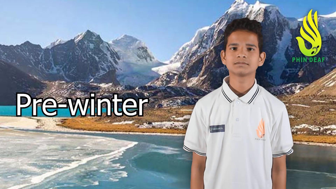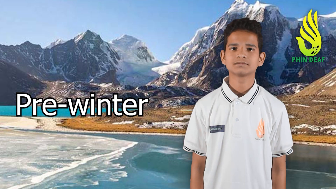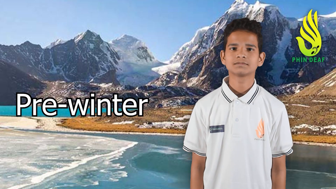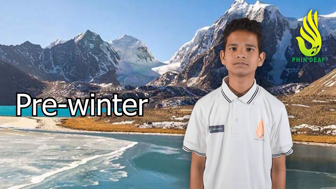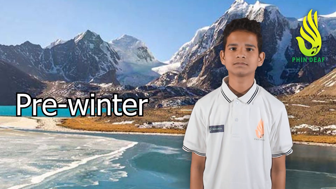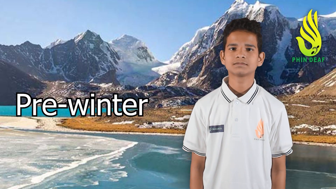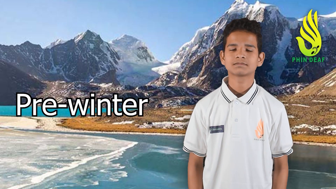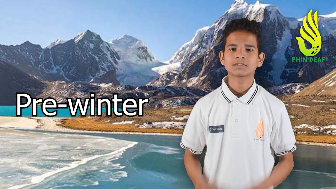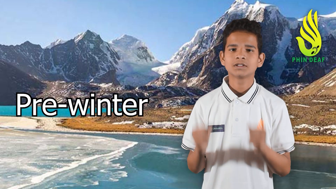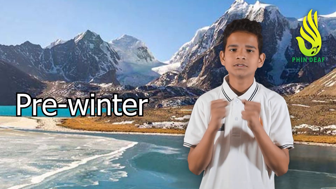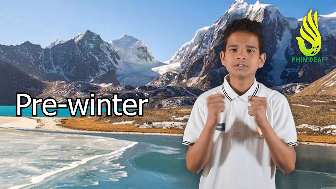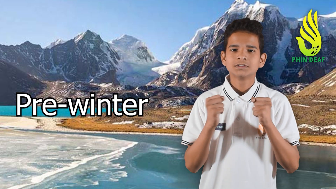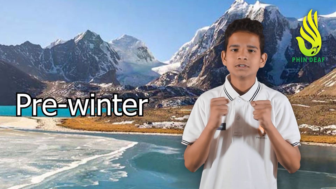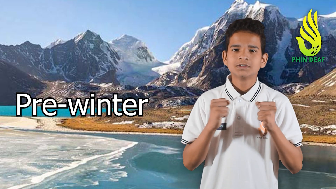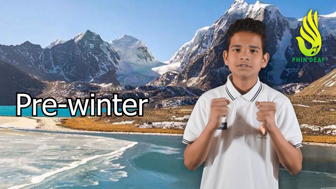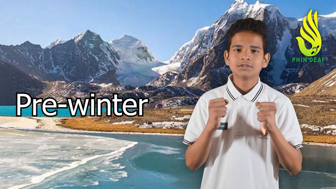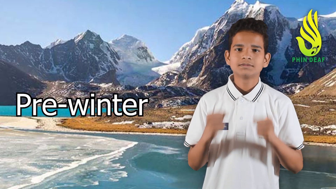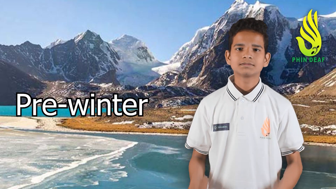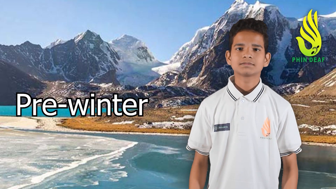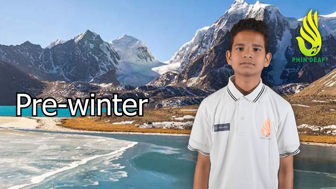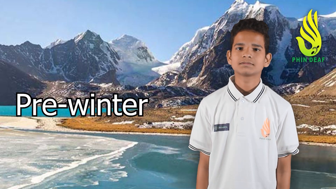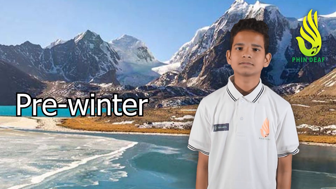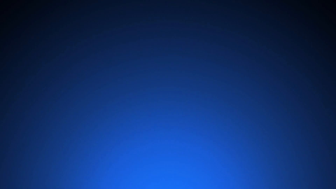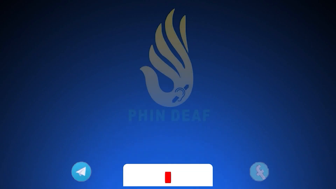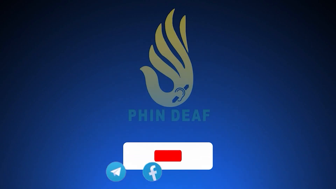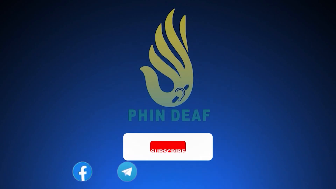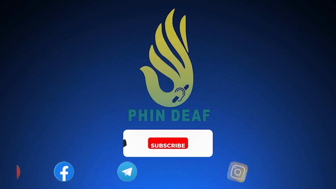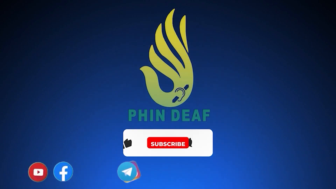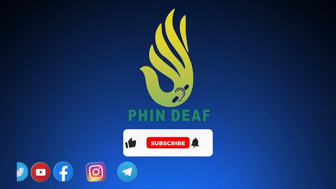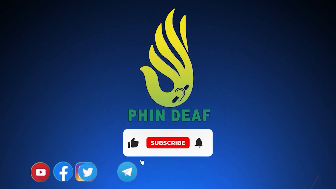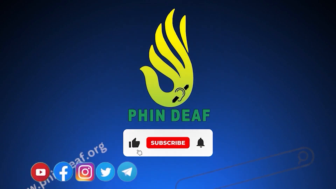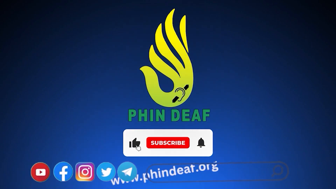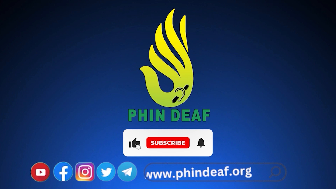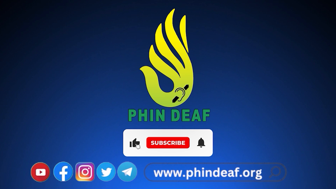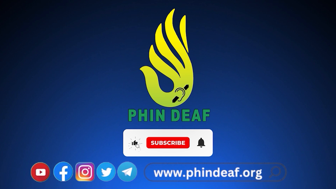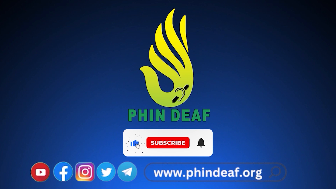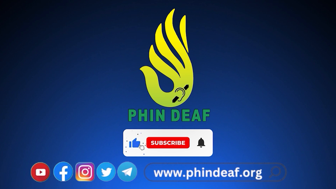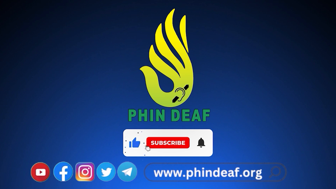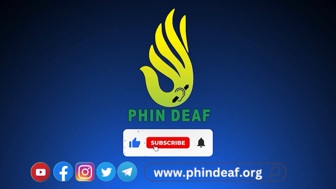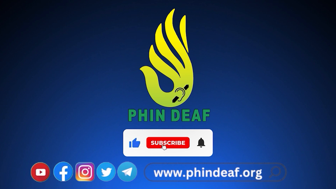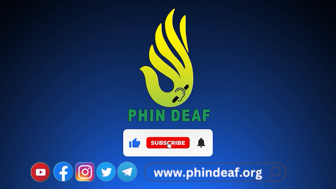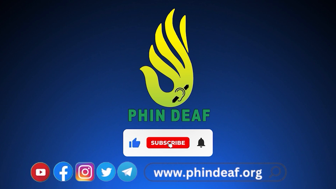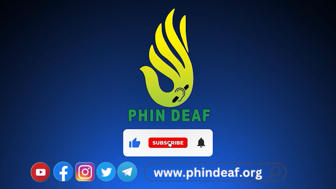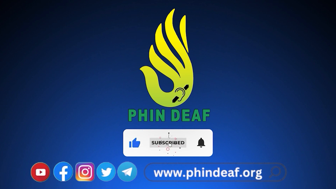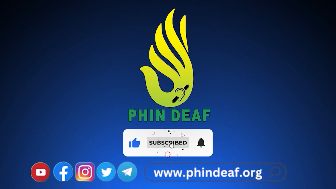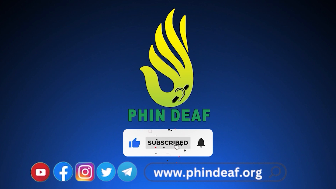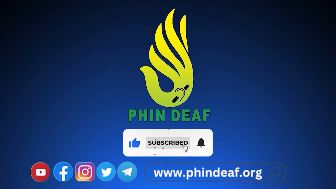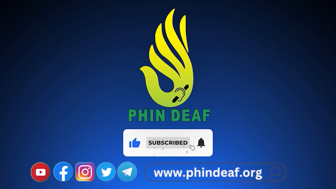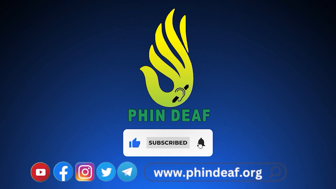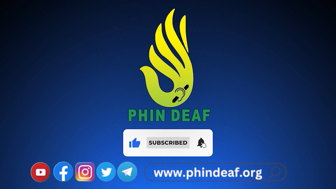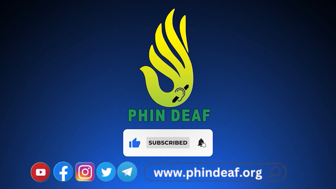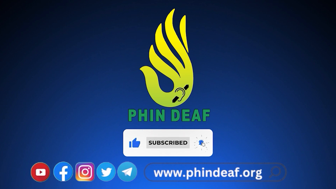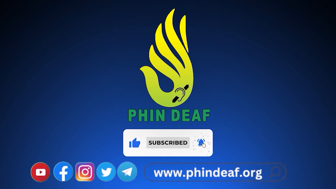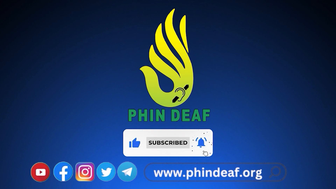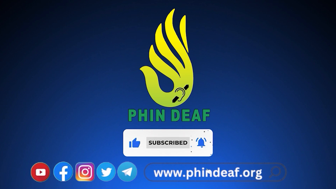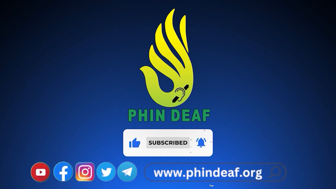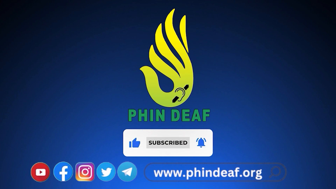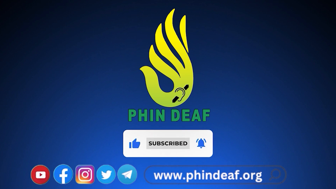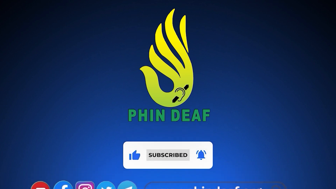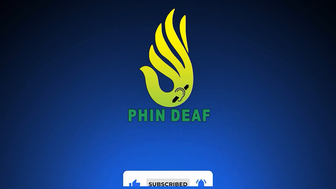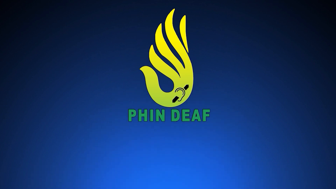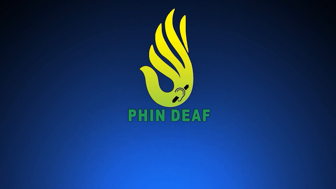Pro-winter